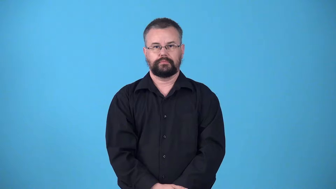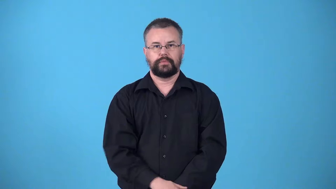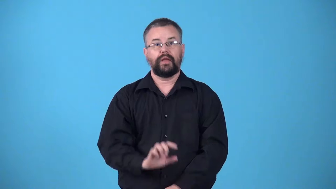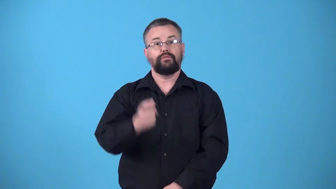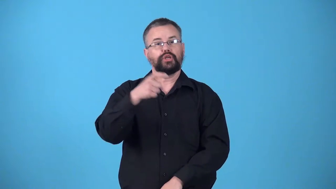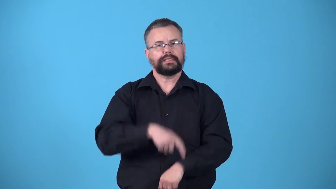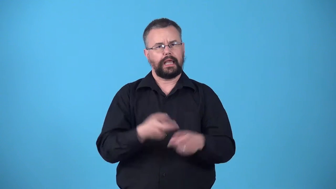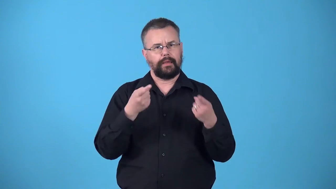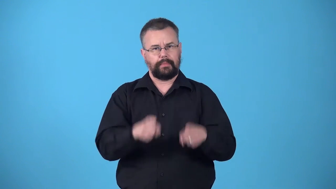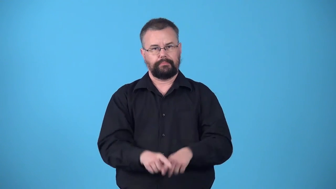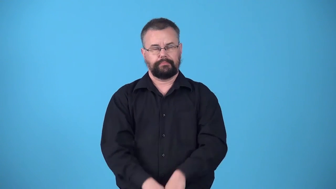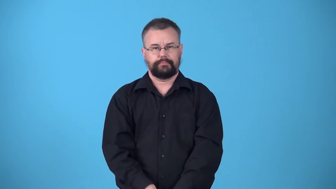virgin,initial-first time something happens